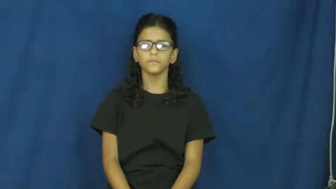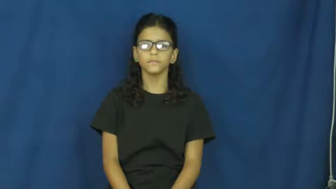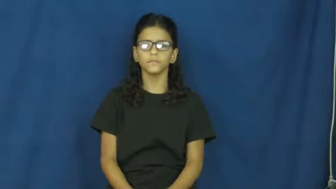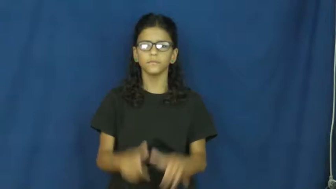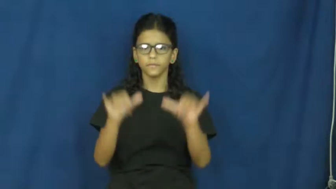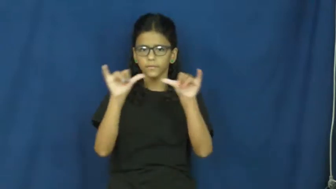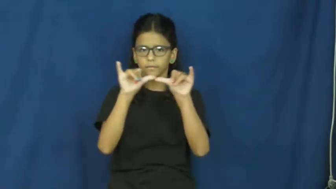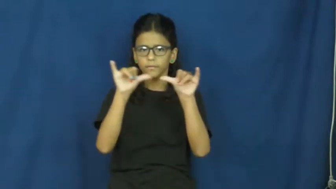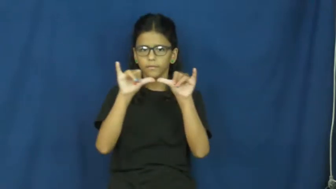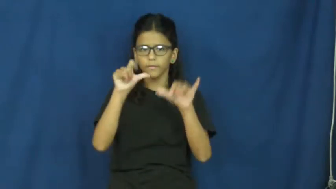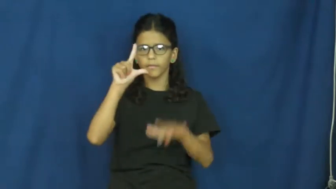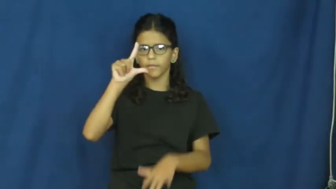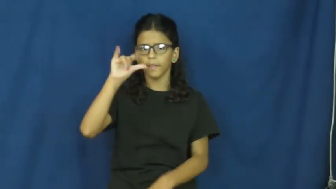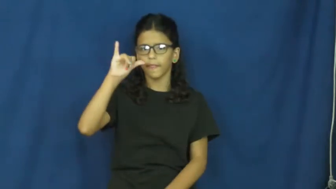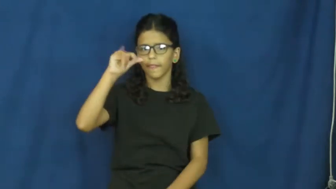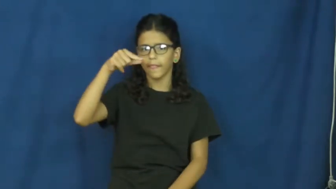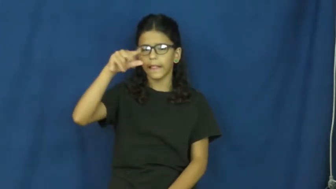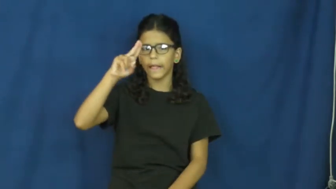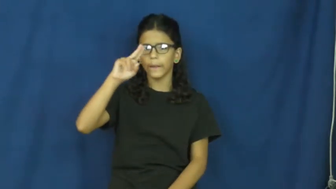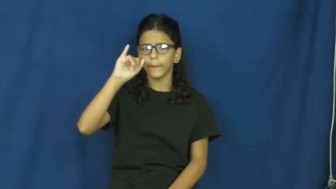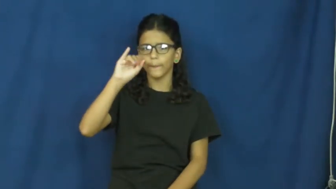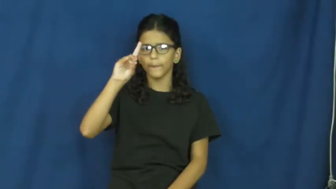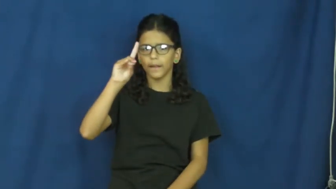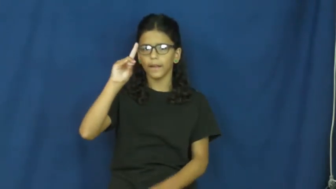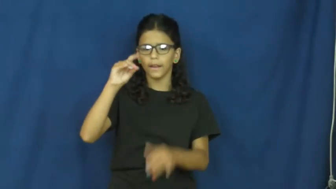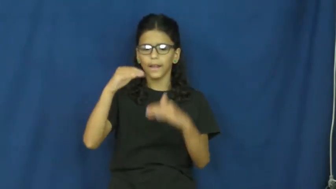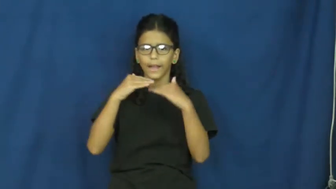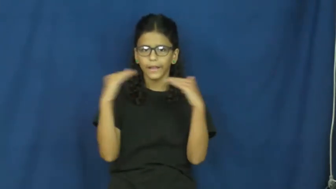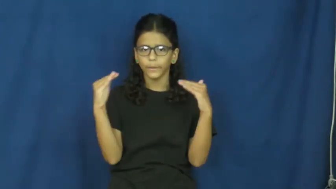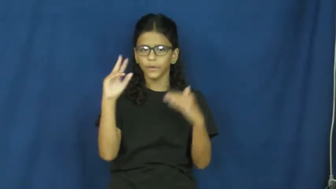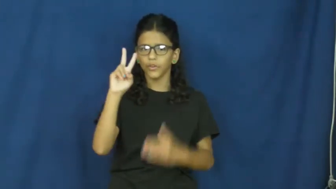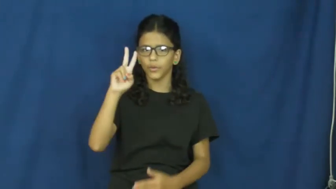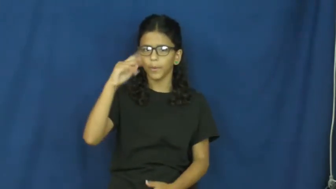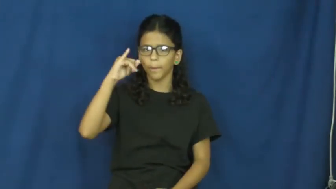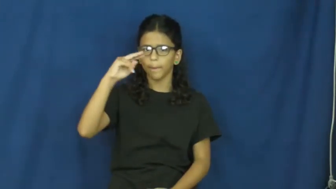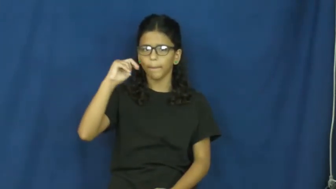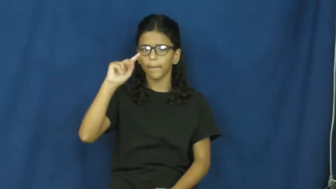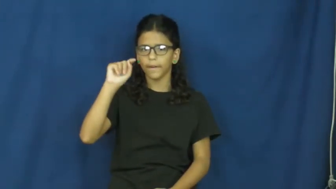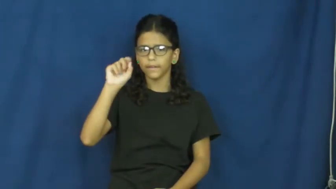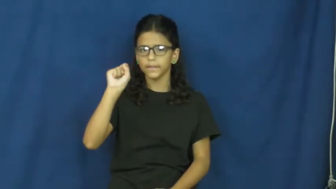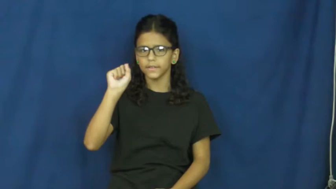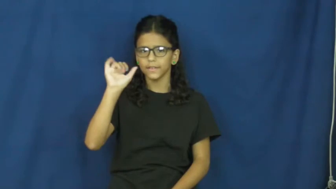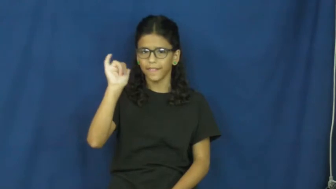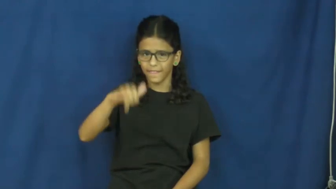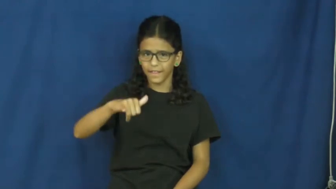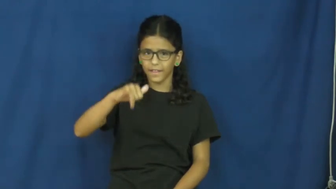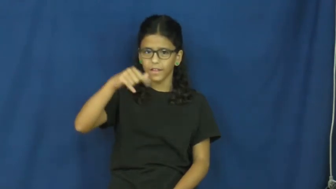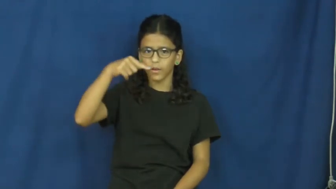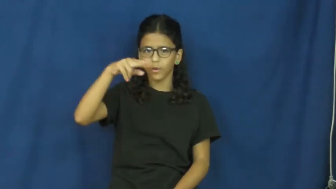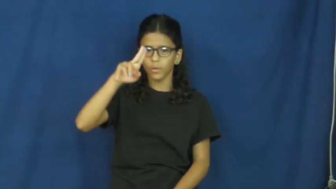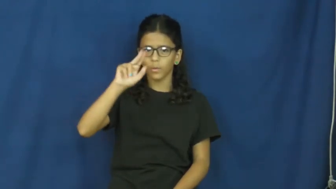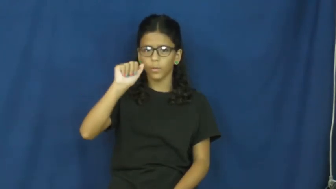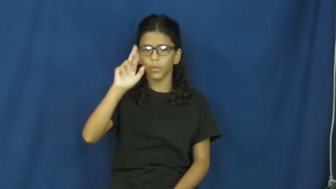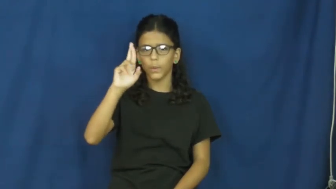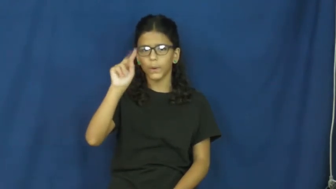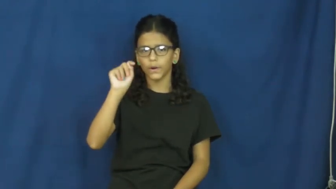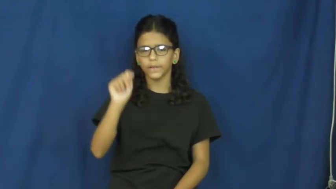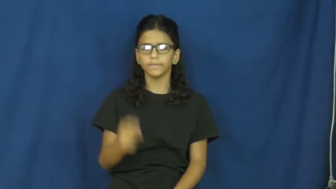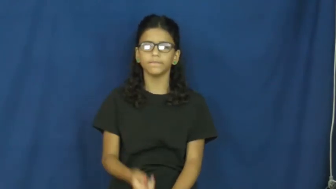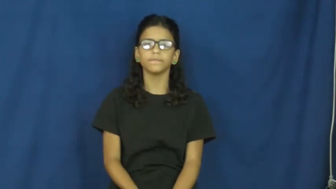quart